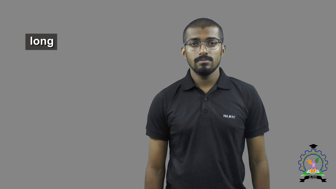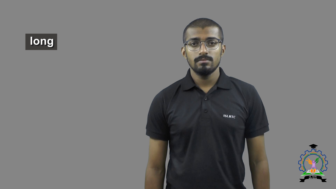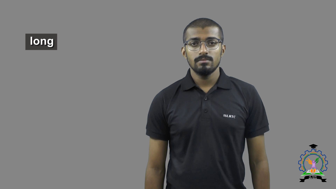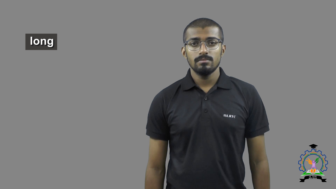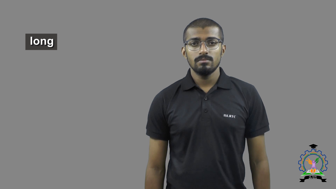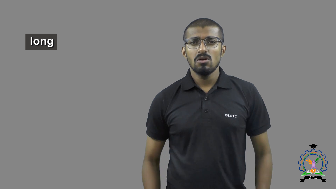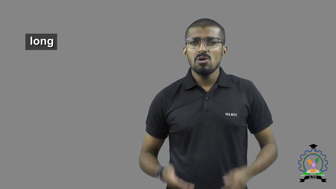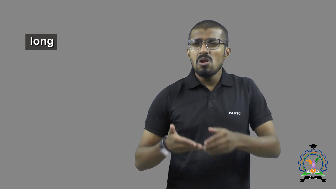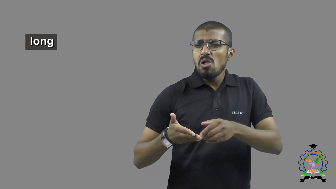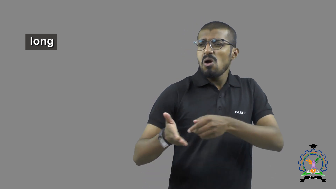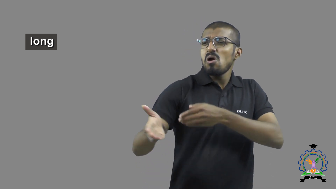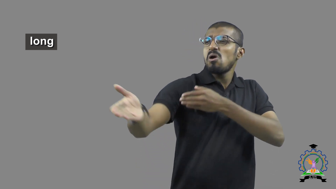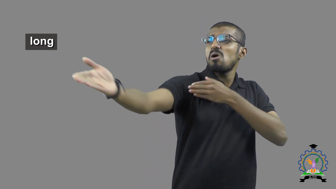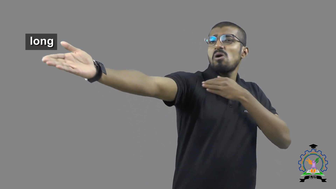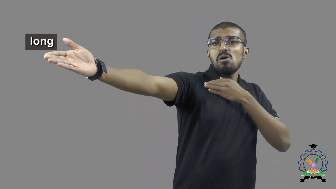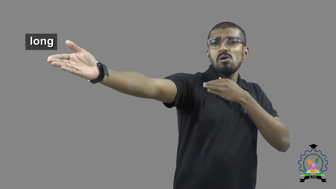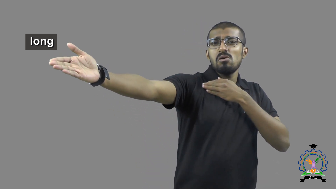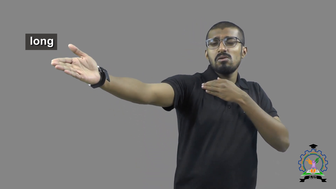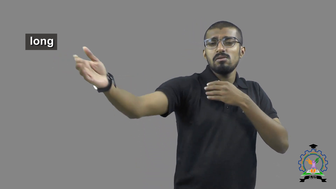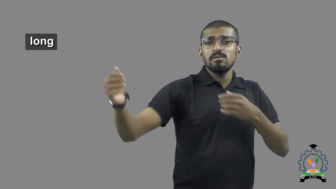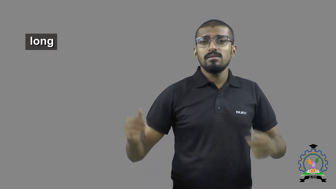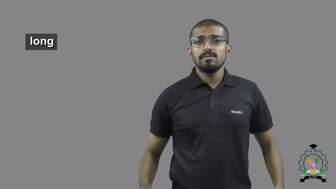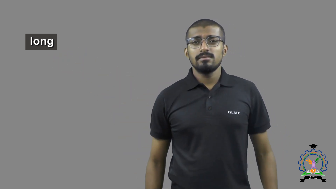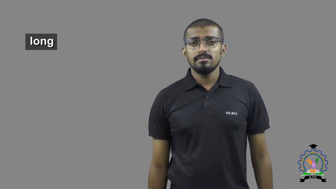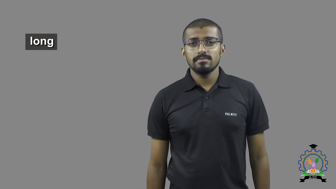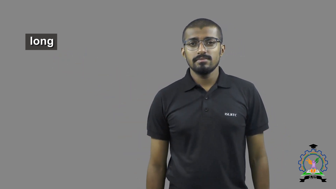long